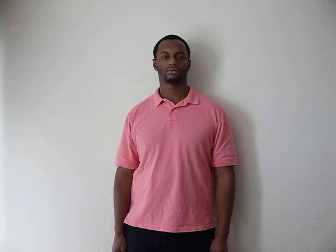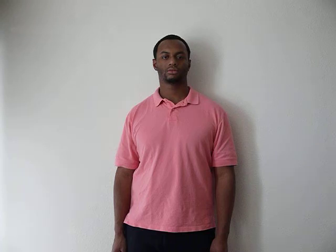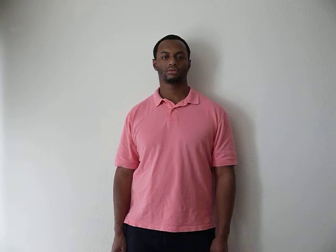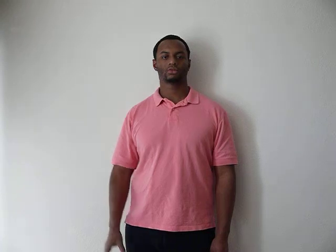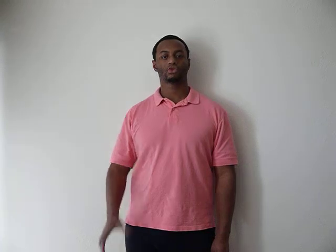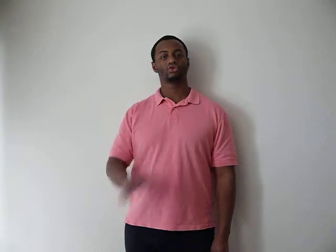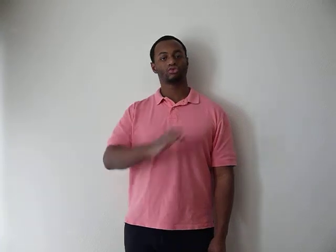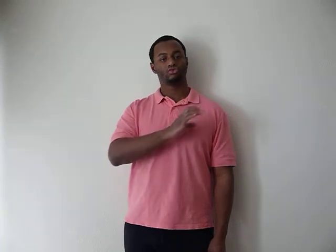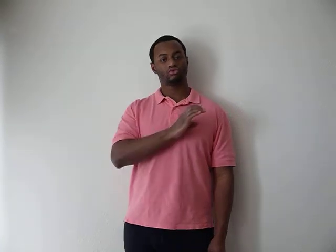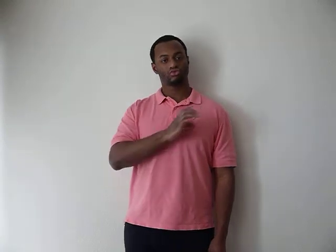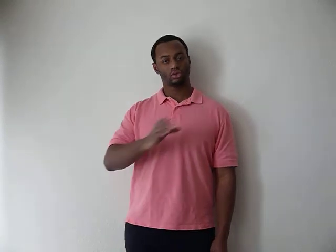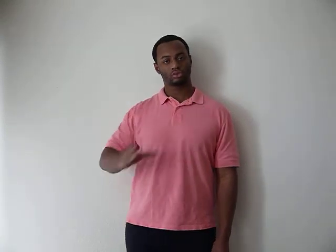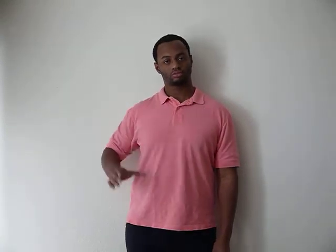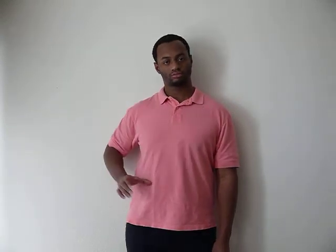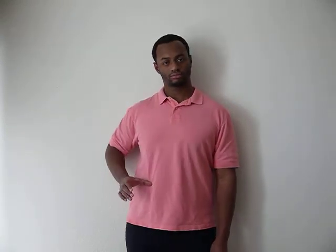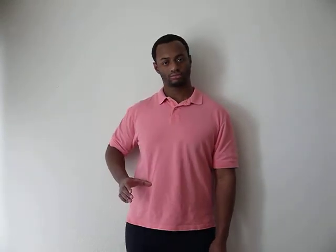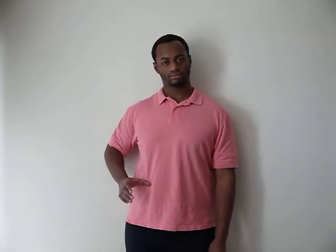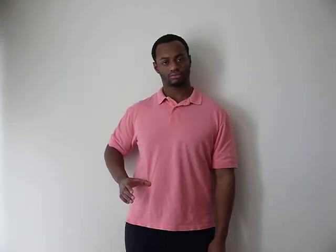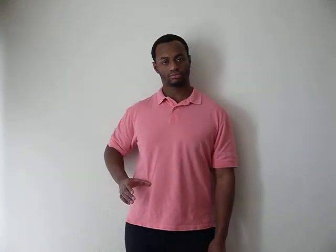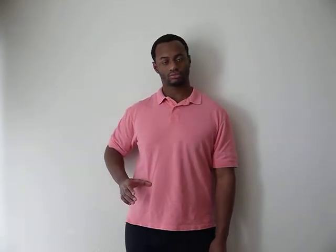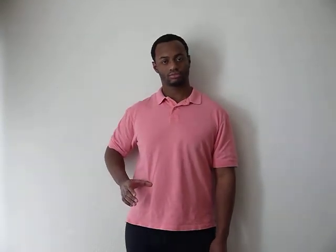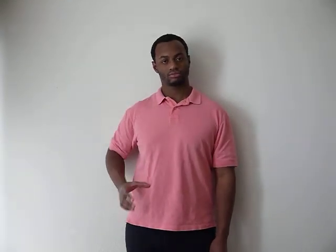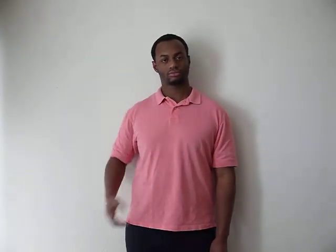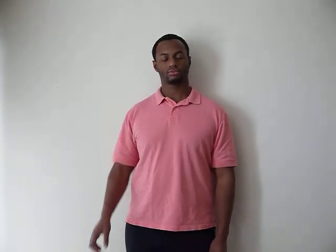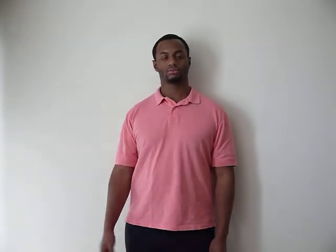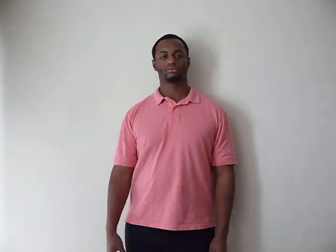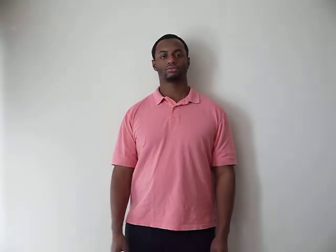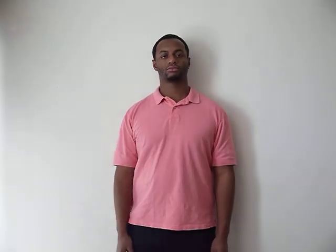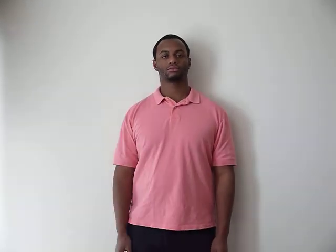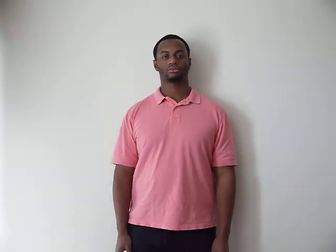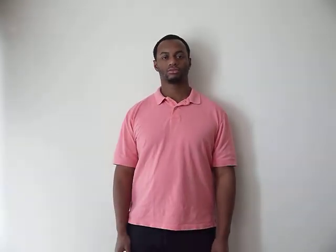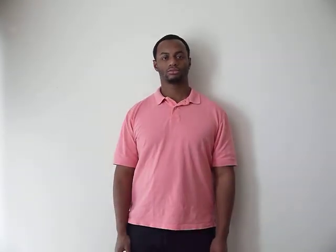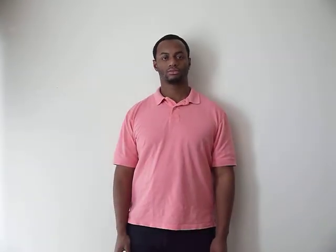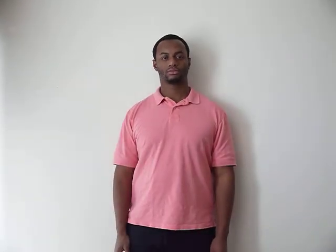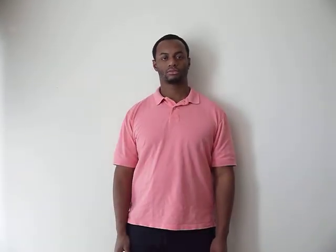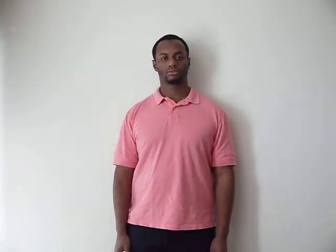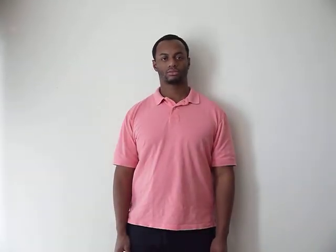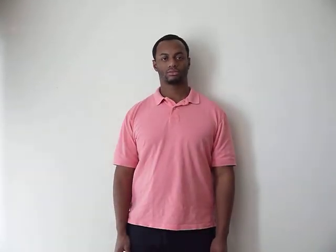Christian